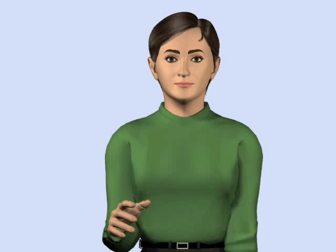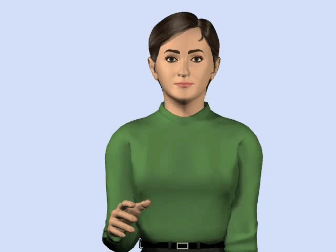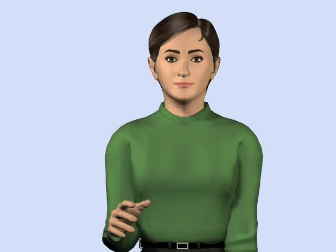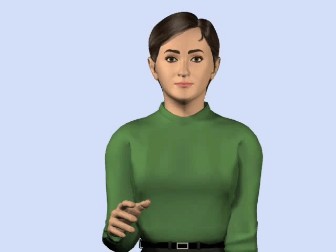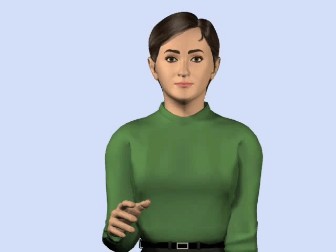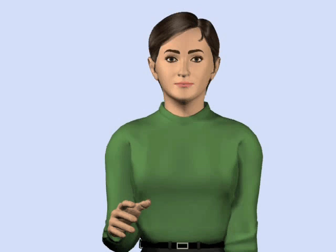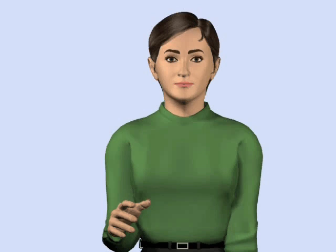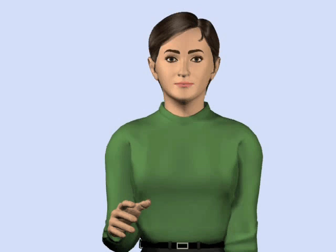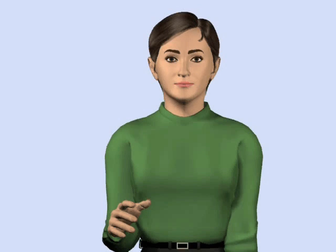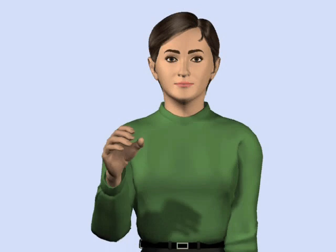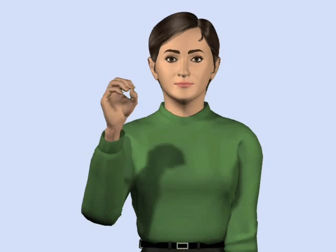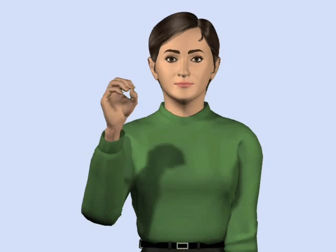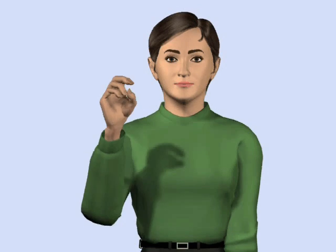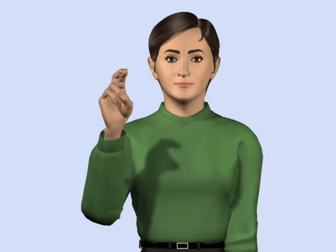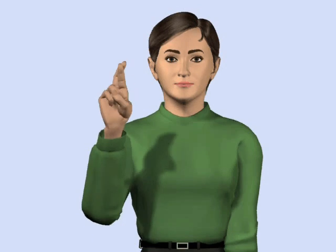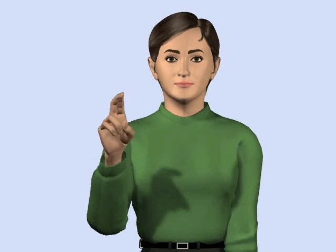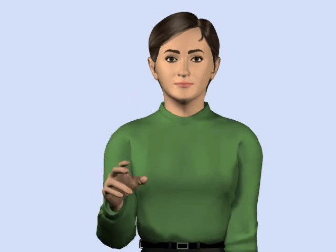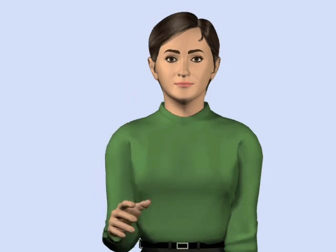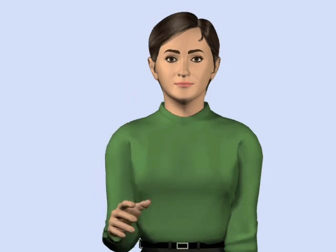Oakridge,TN